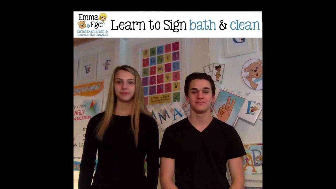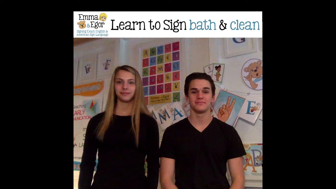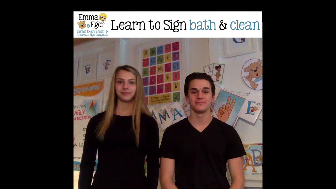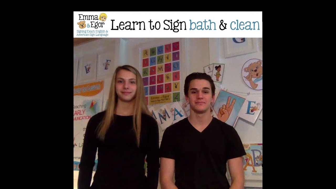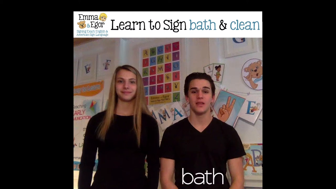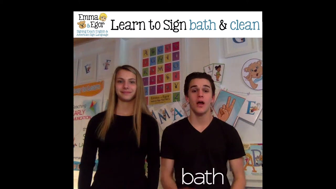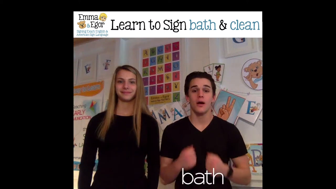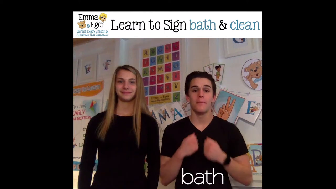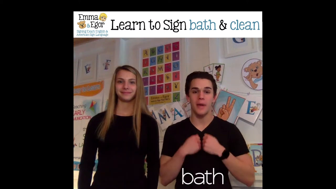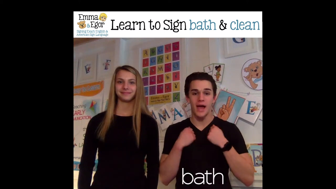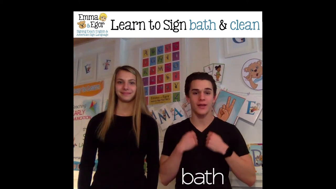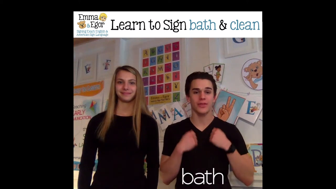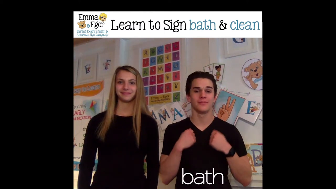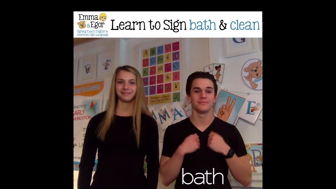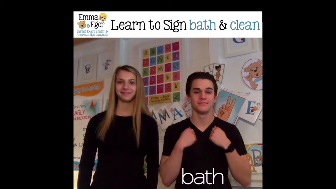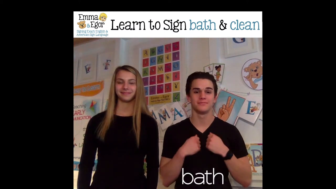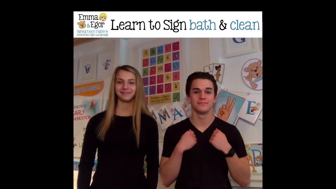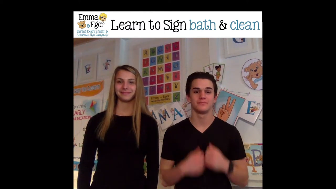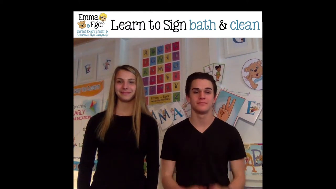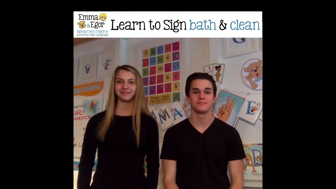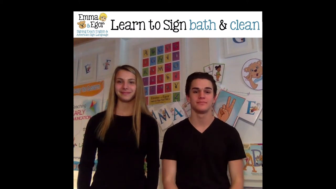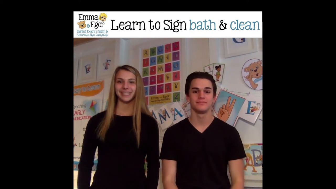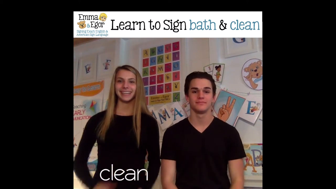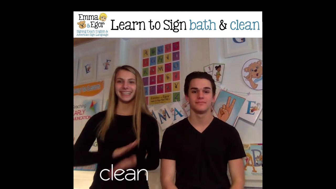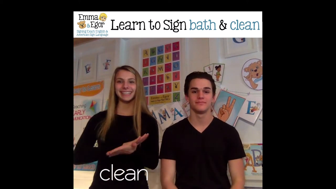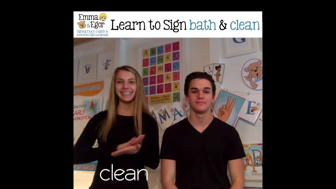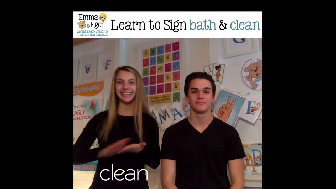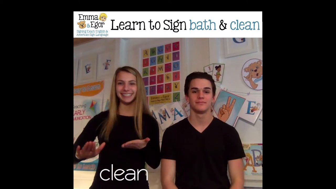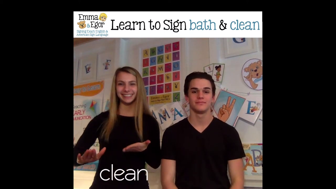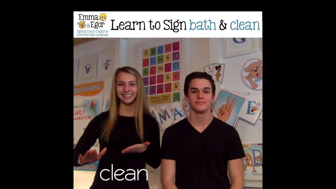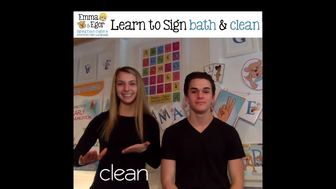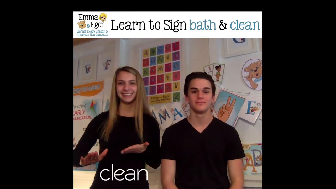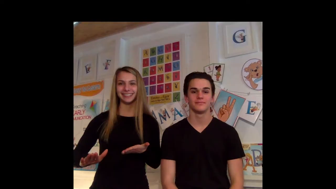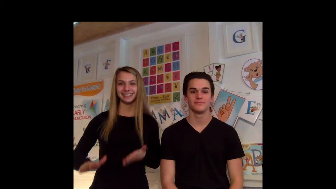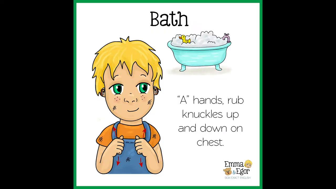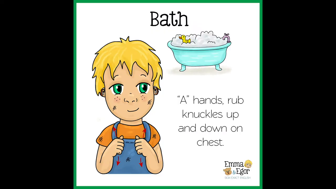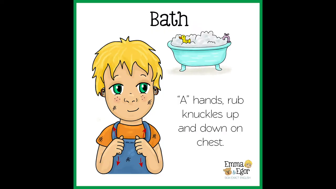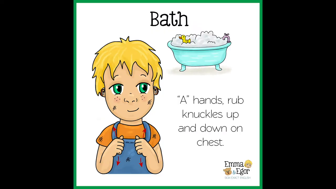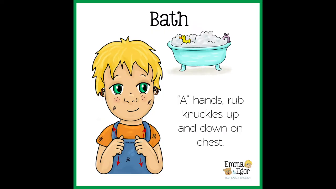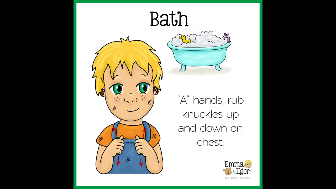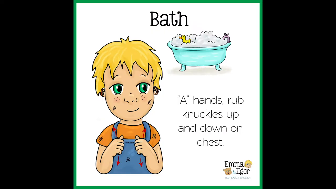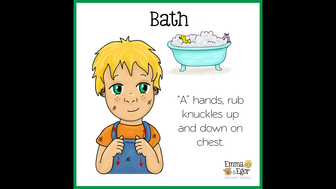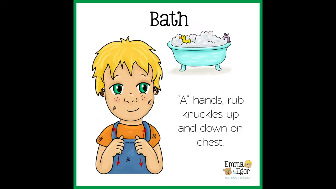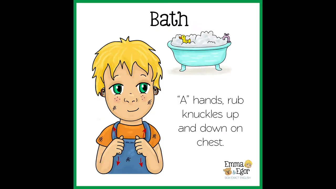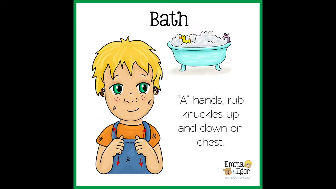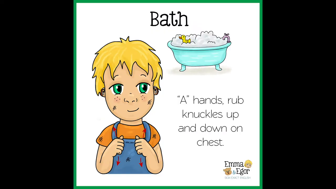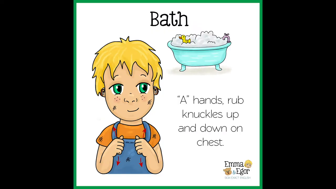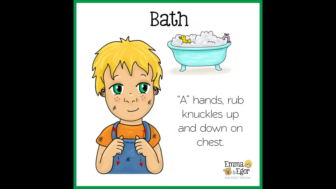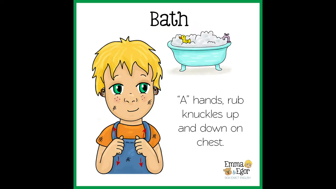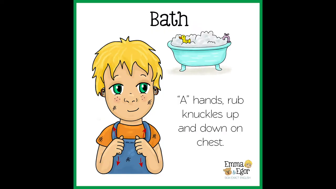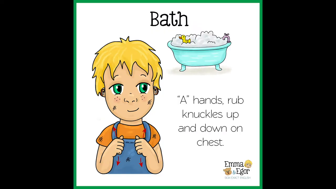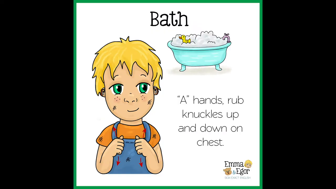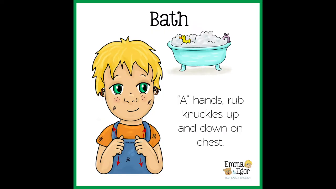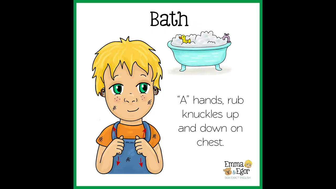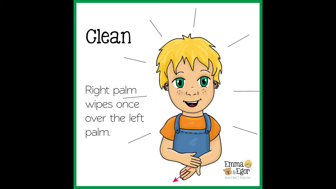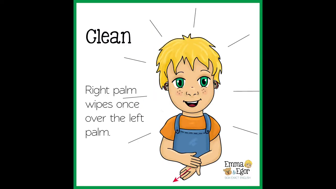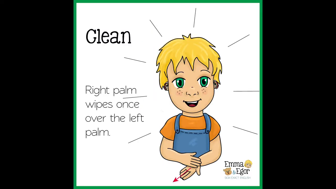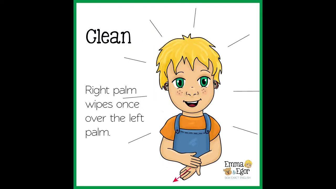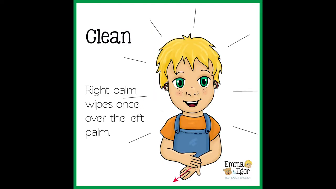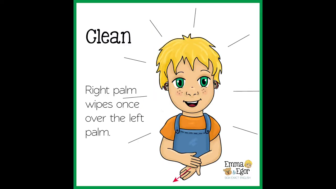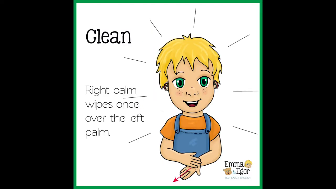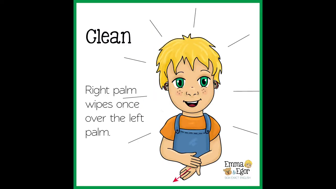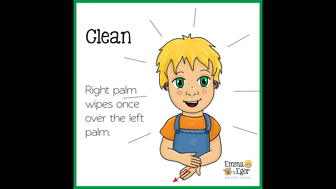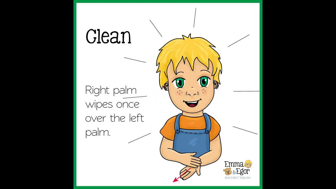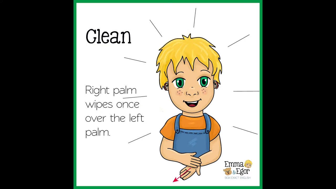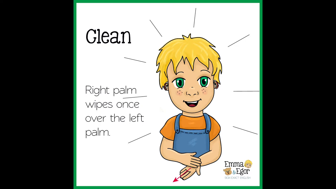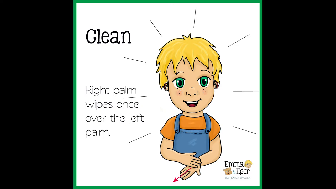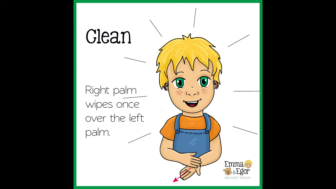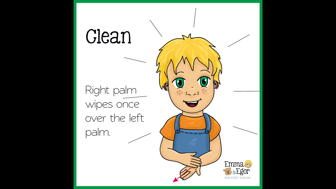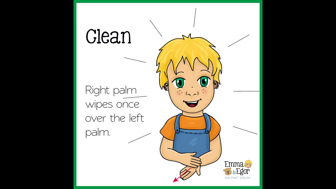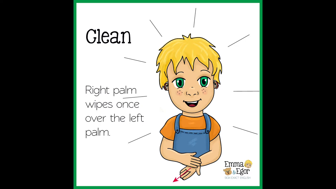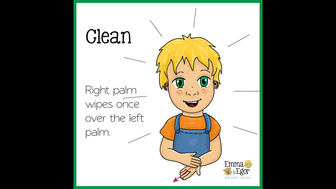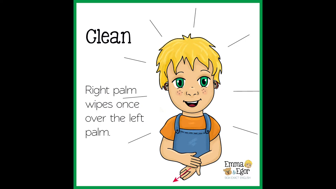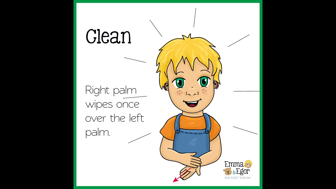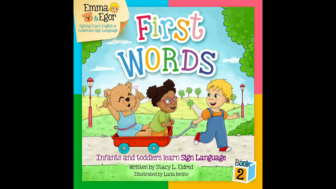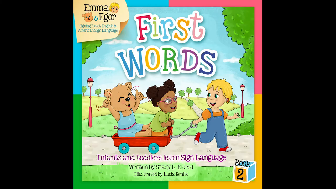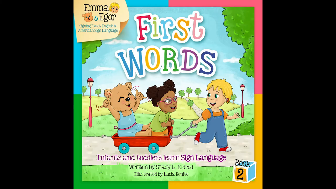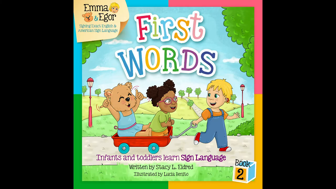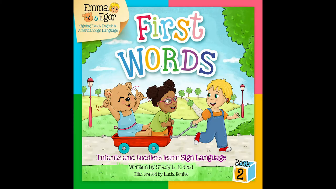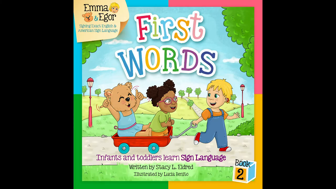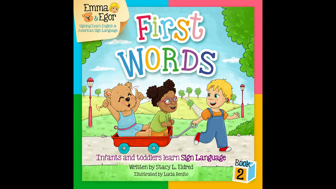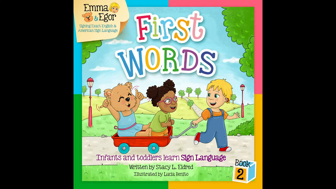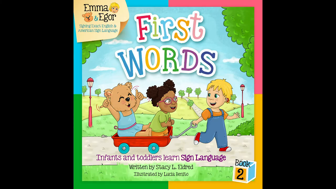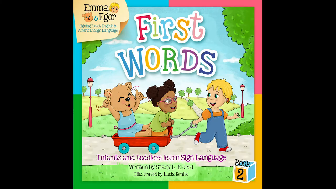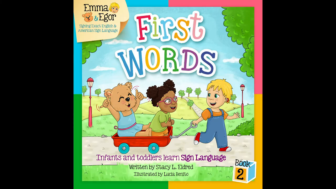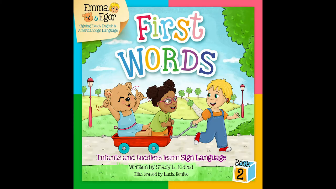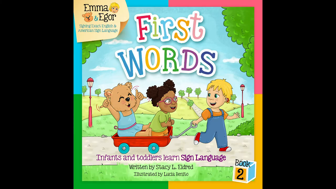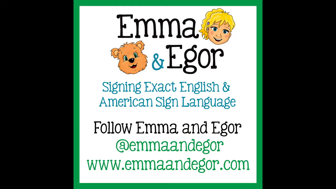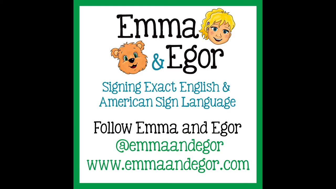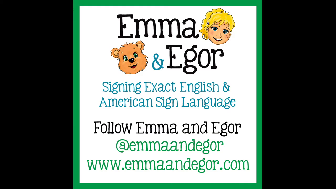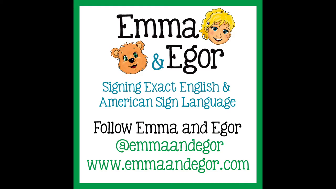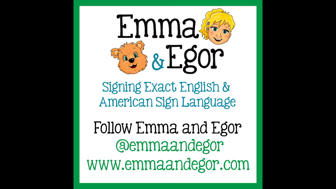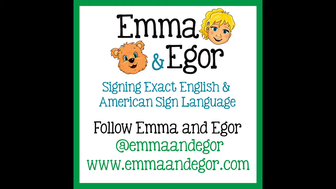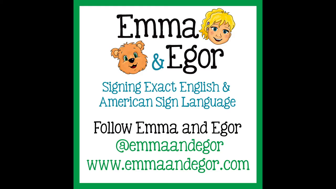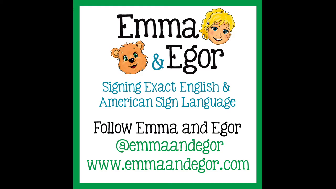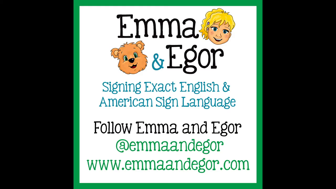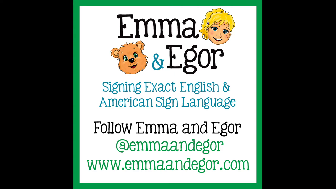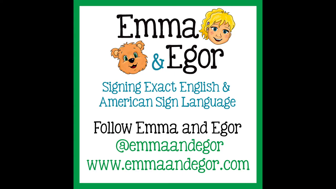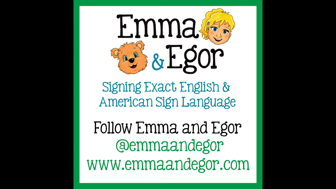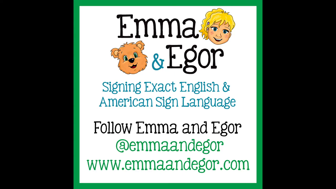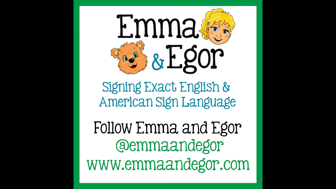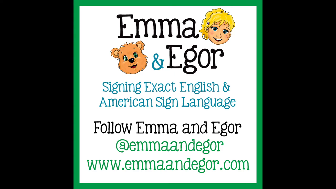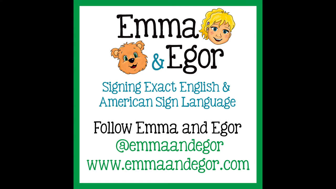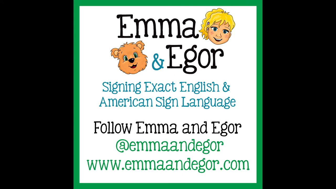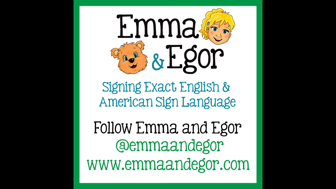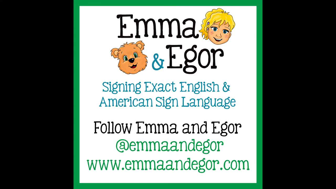Bath and Clean